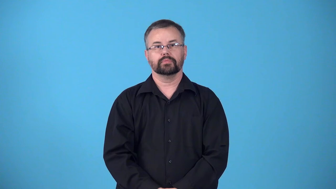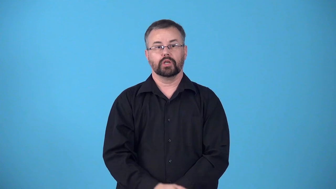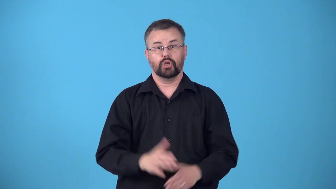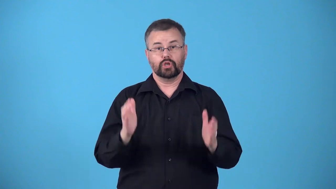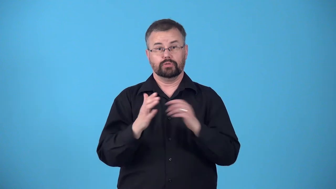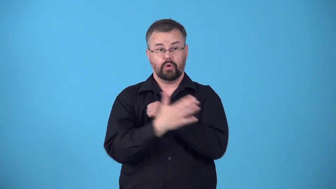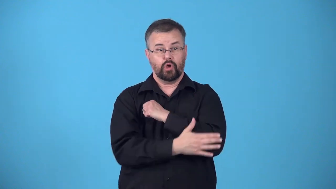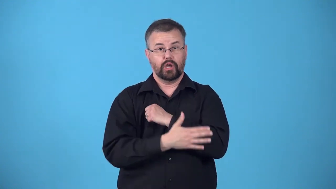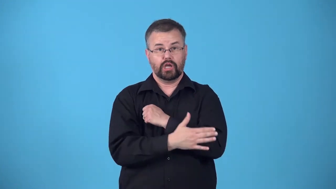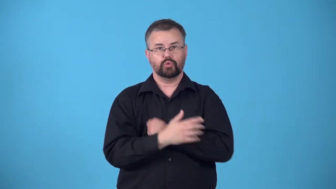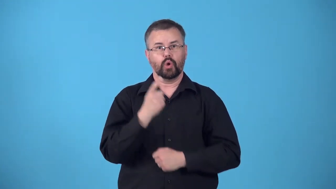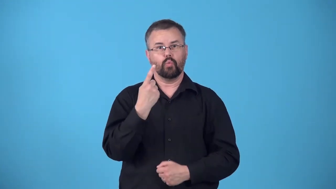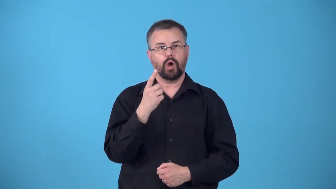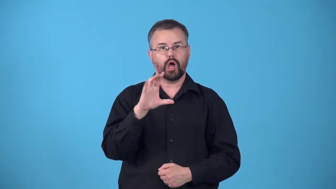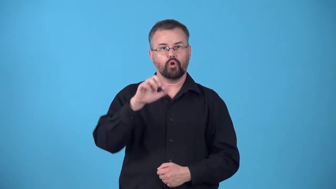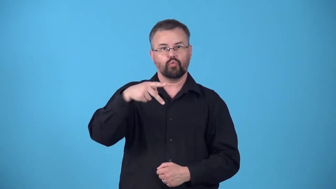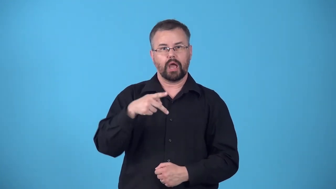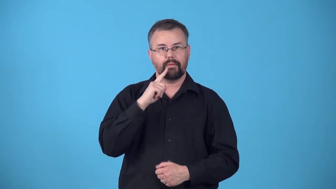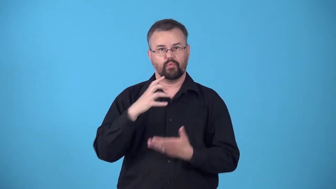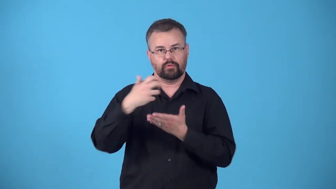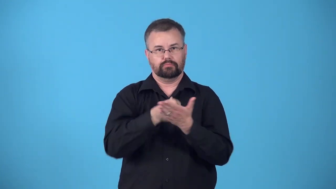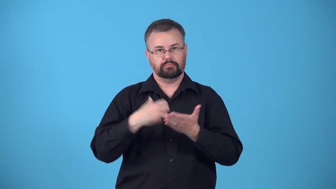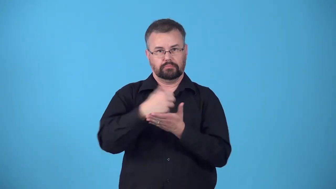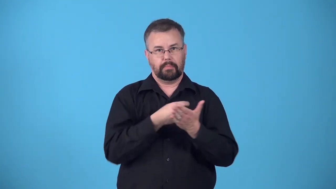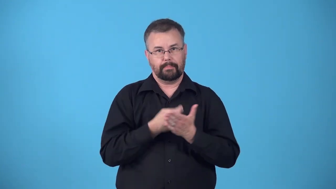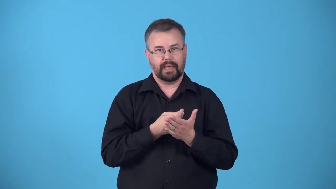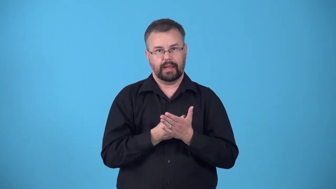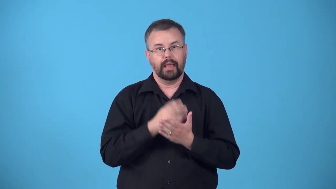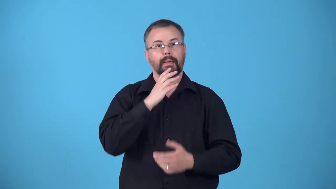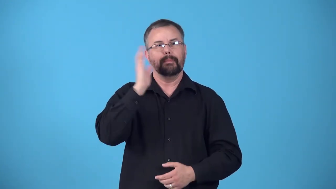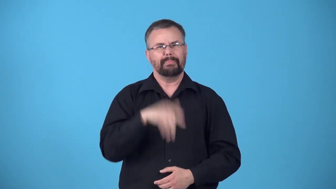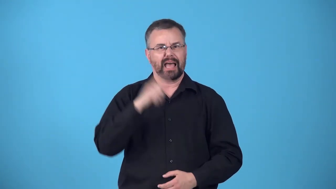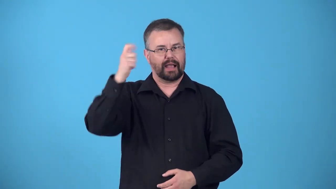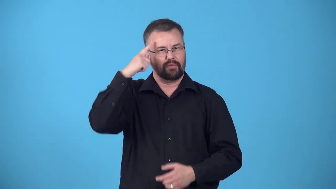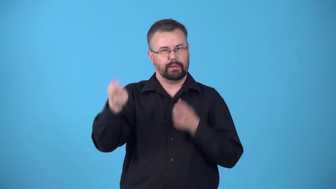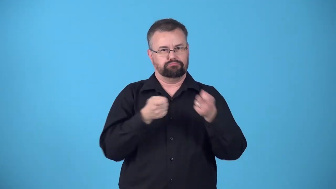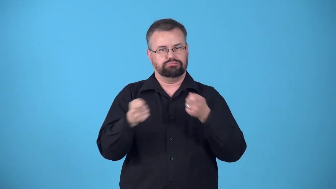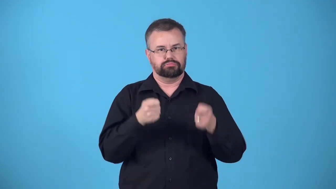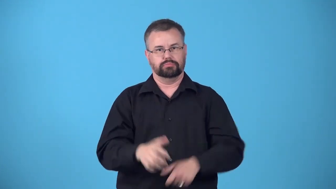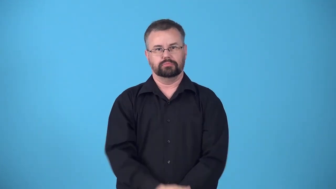banana republic